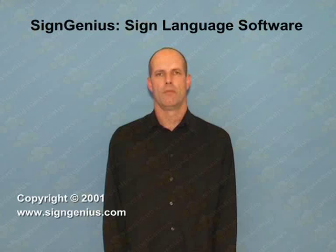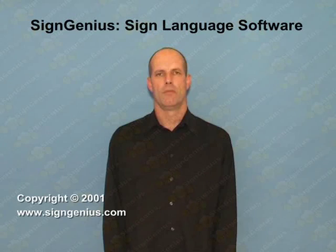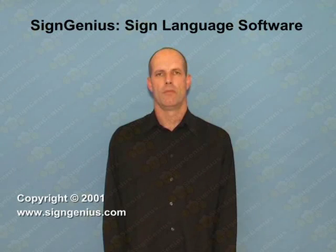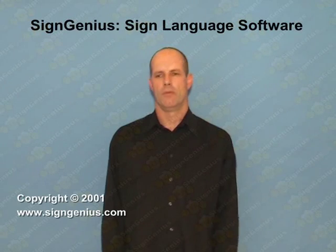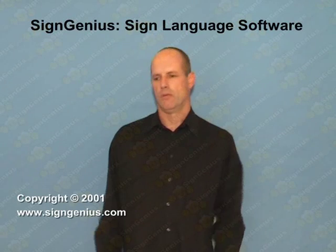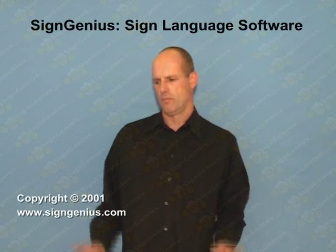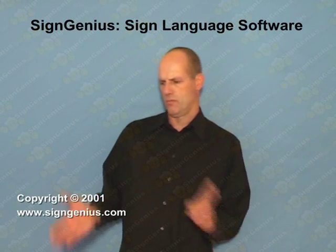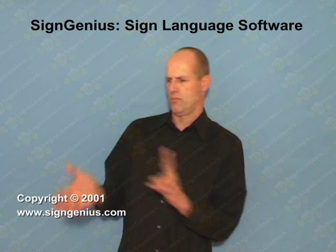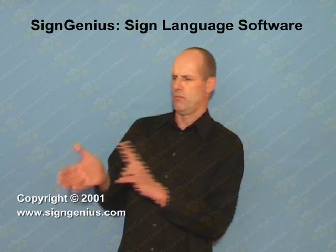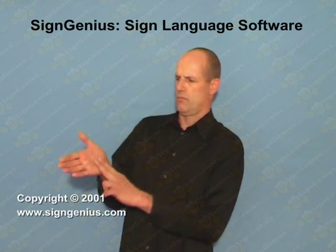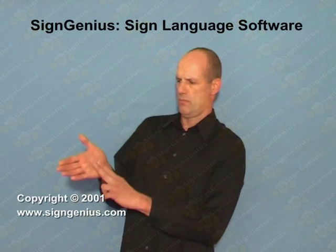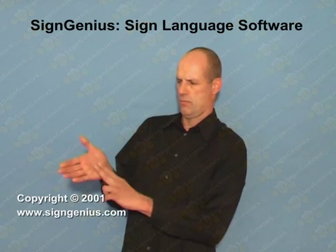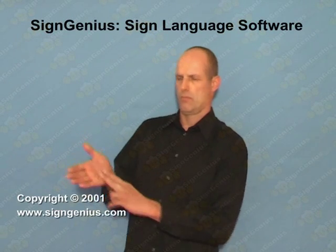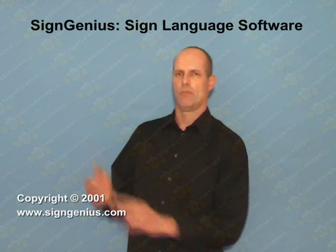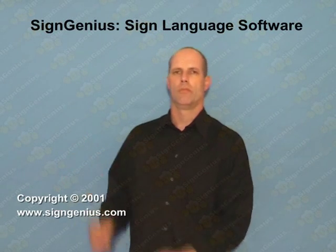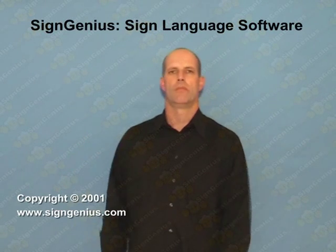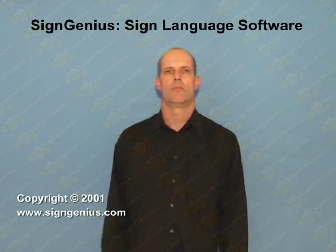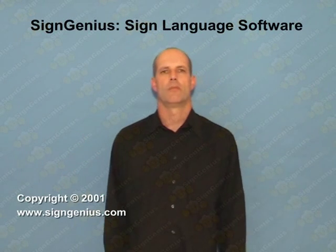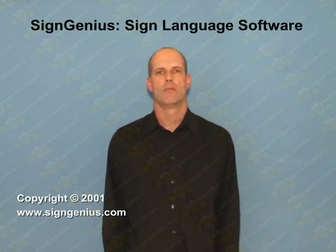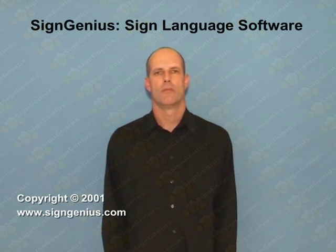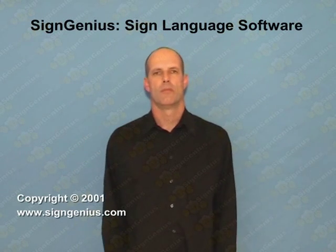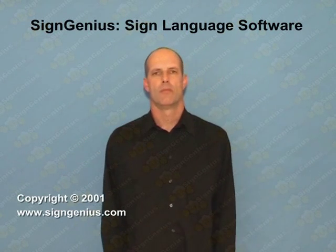CONTRACT